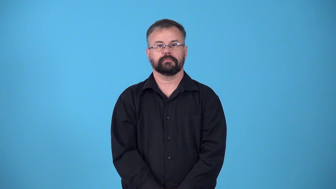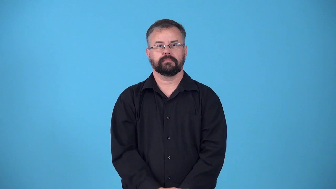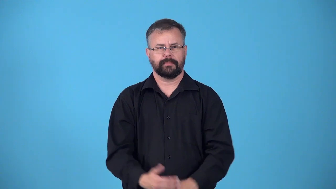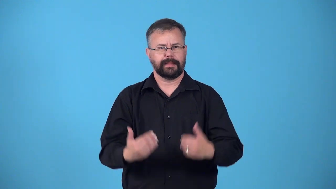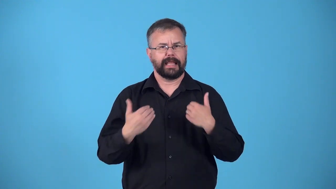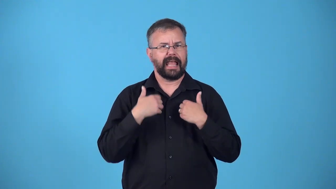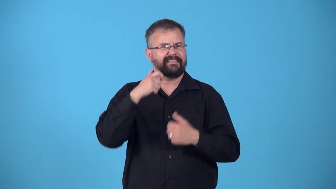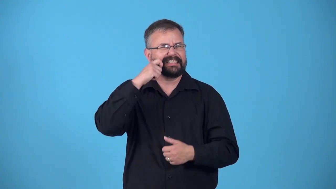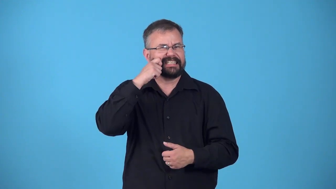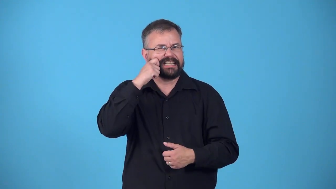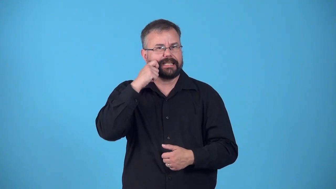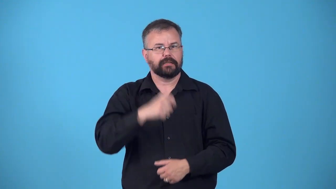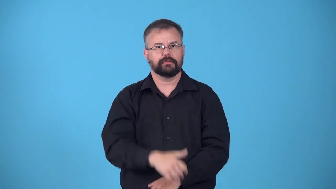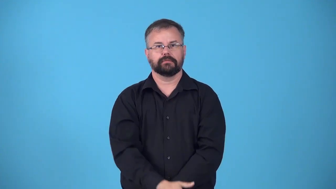fleshy